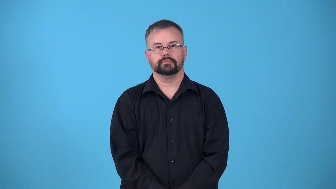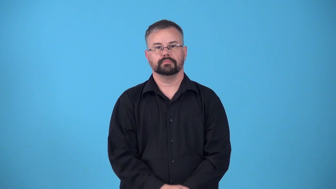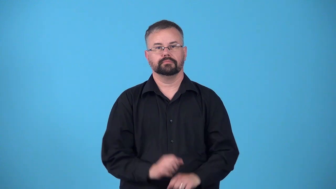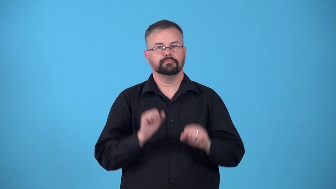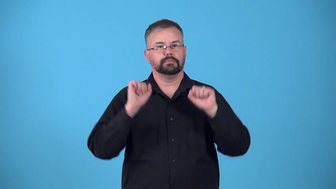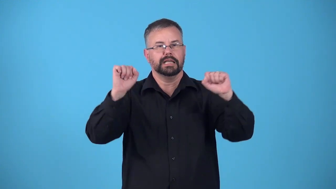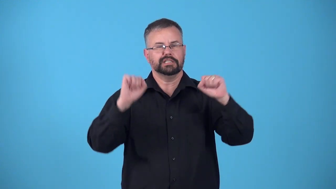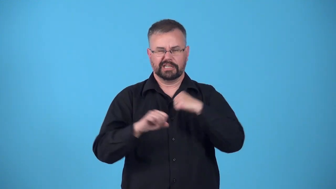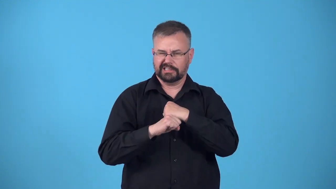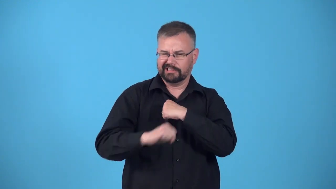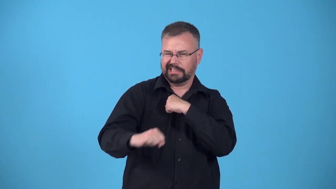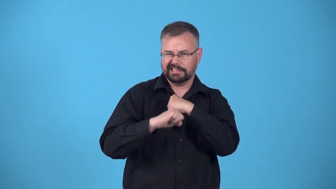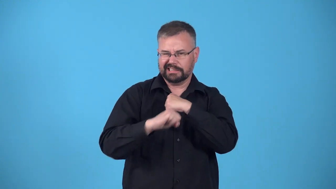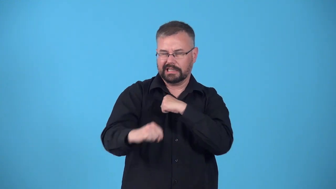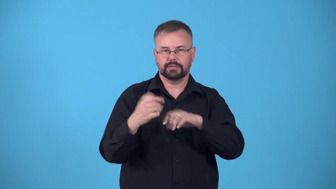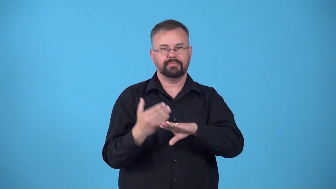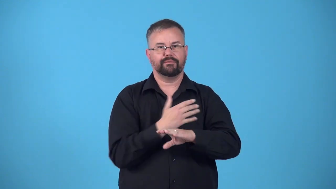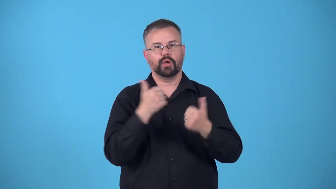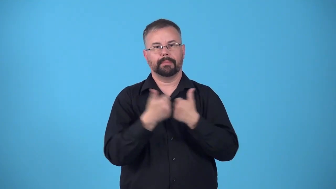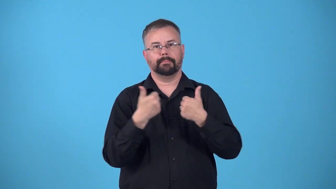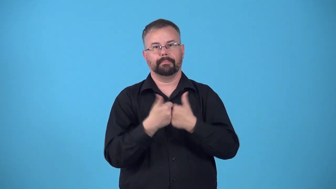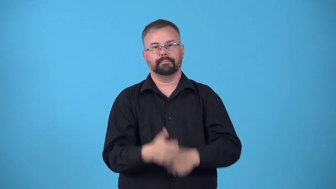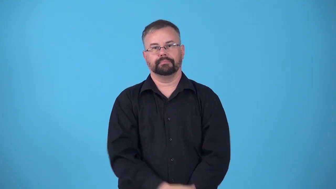warmup